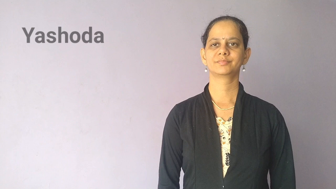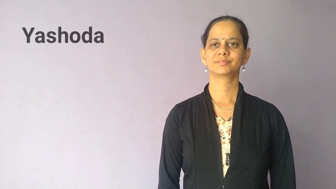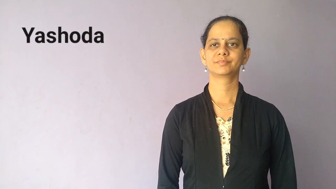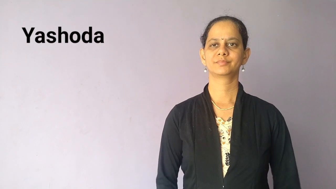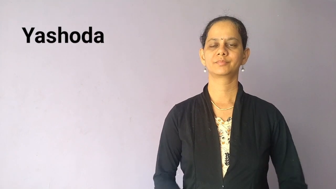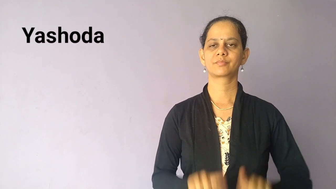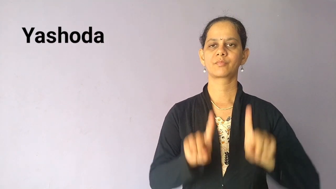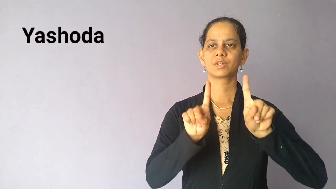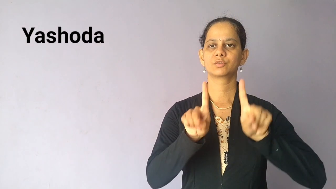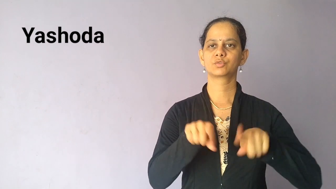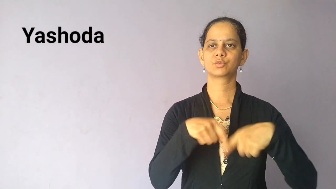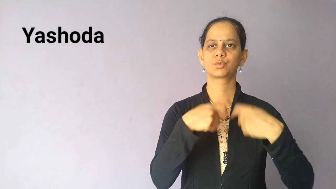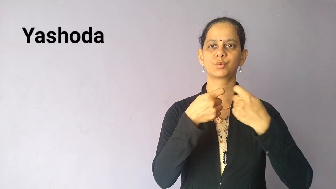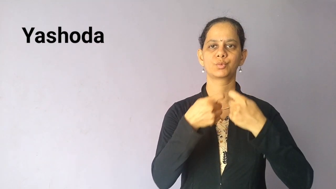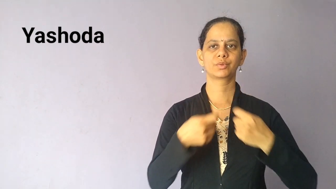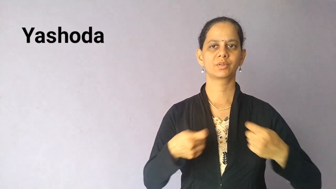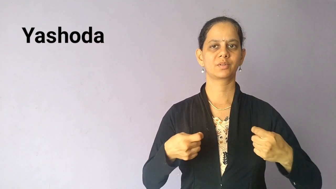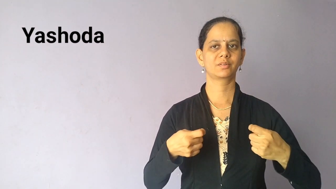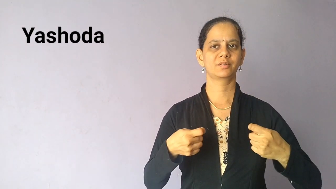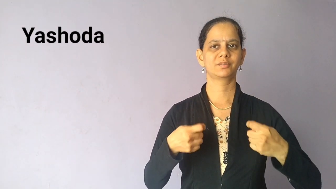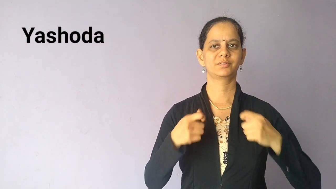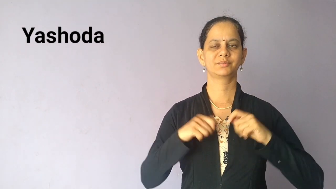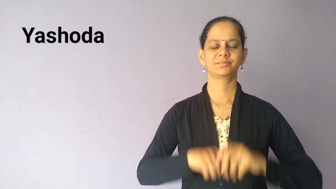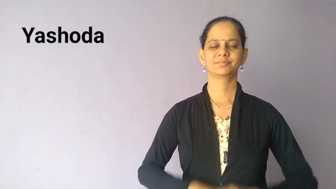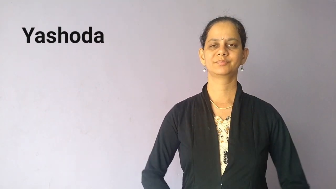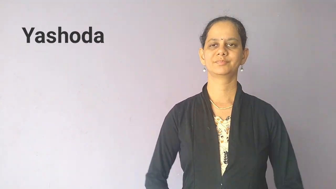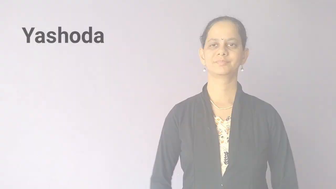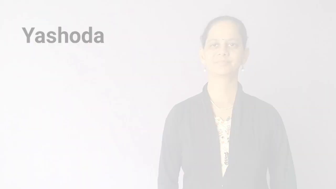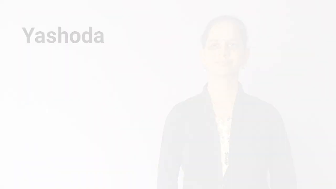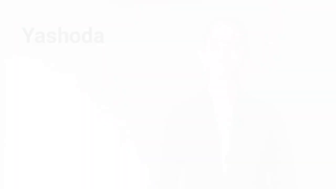Yashoda